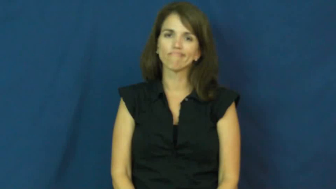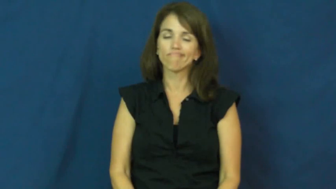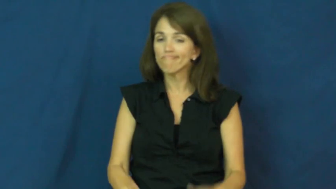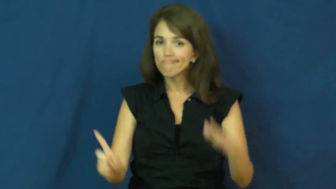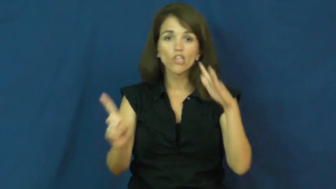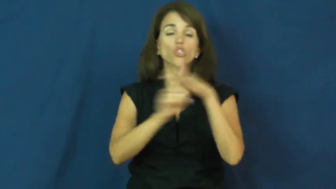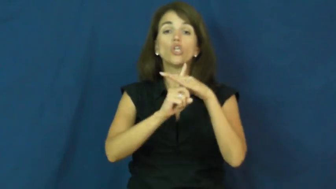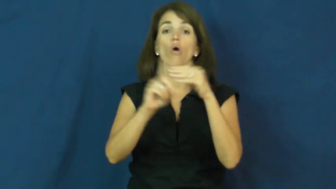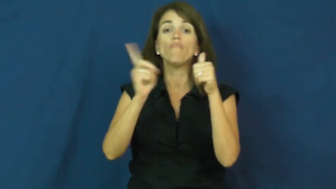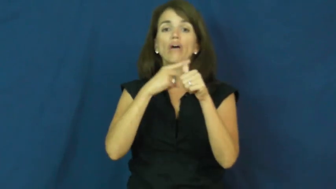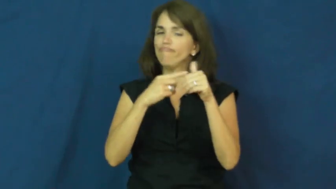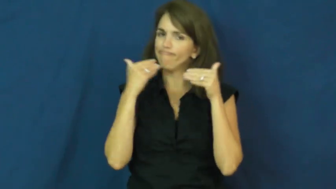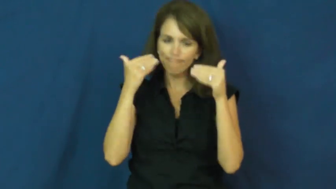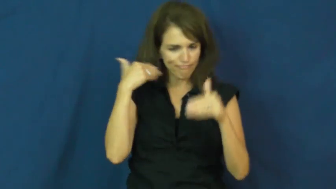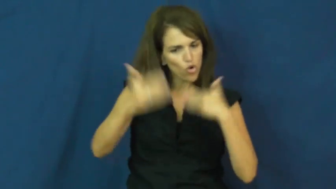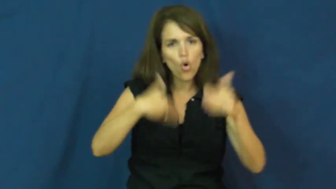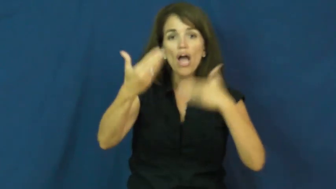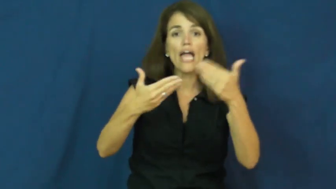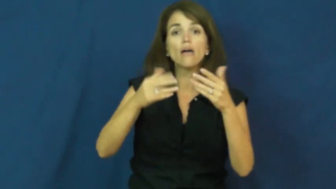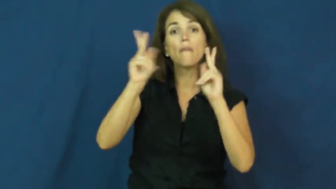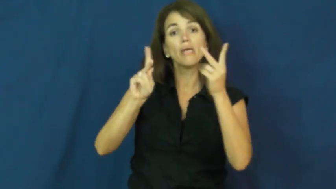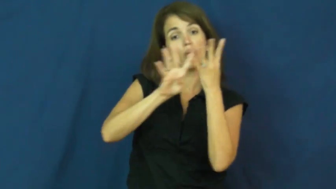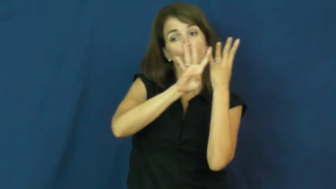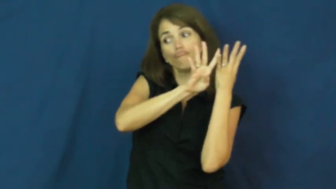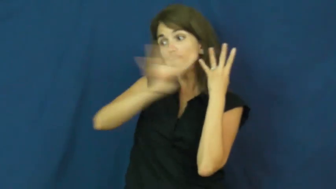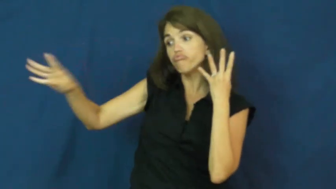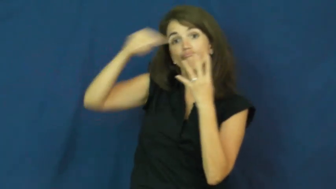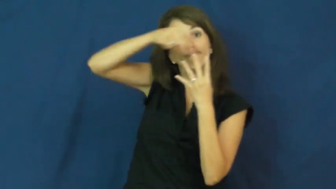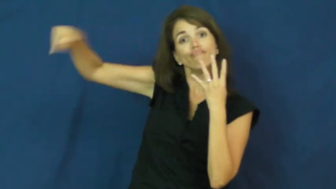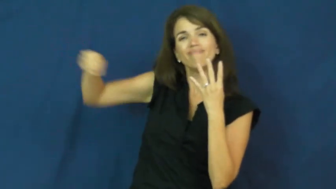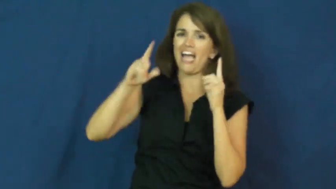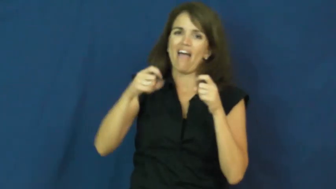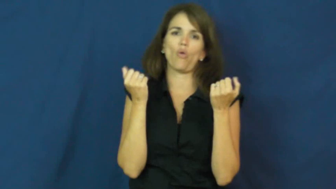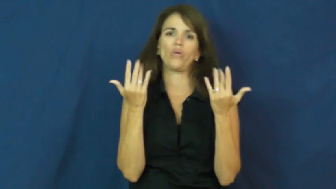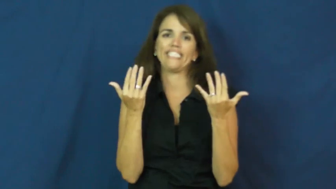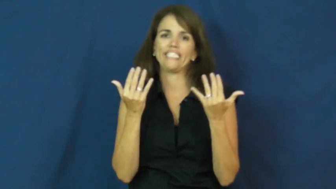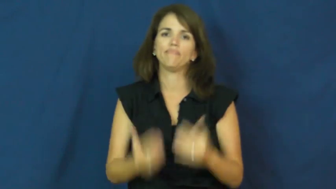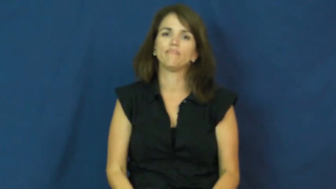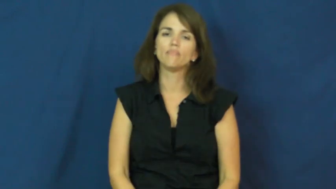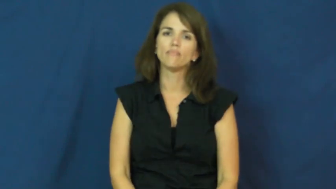first come, first serve